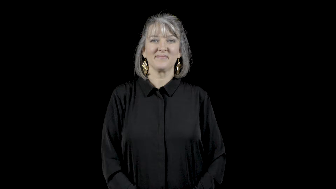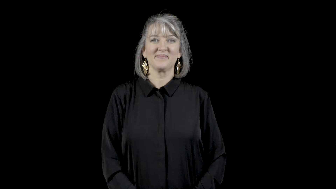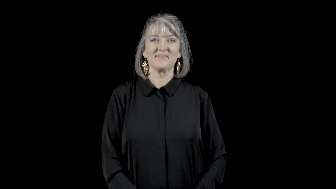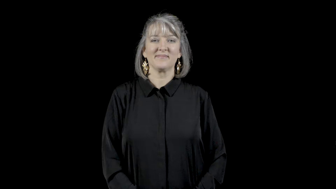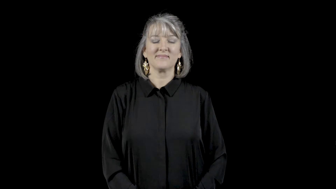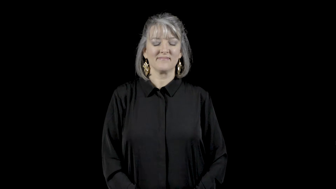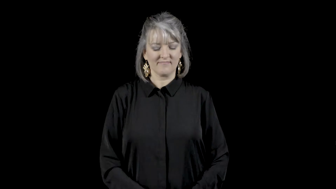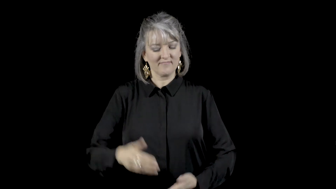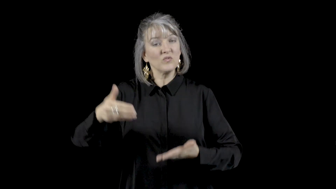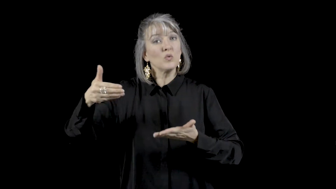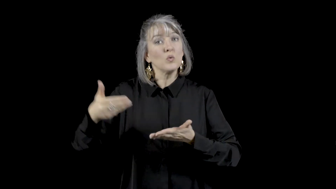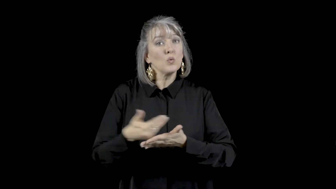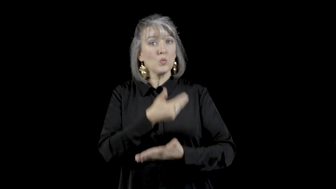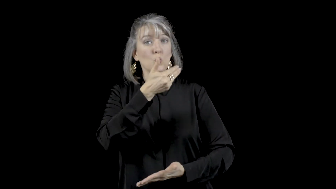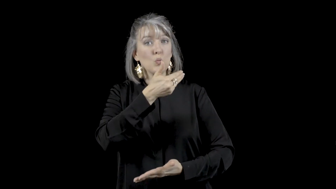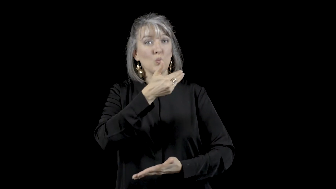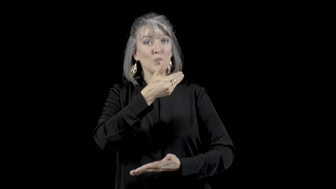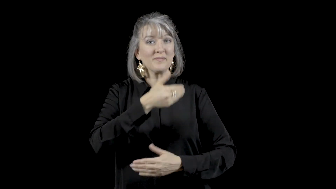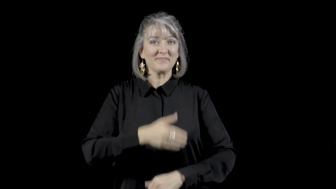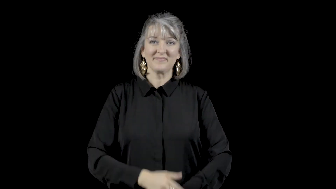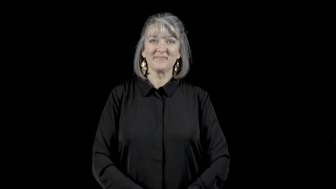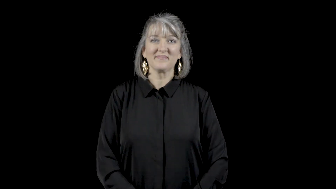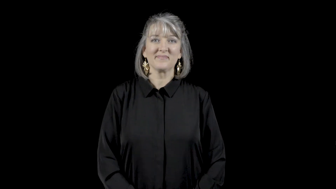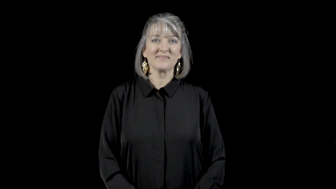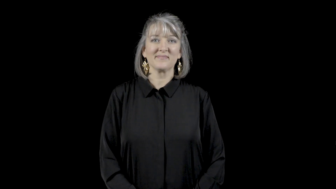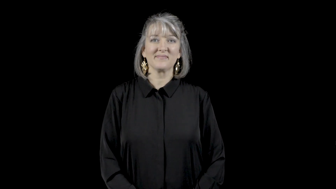New